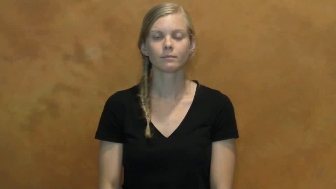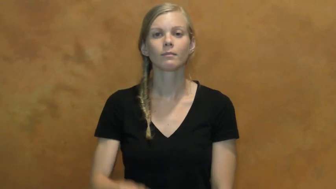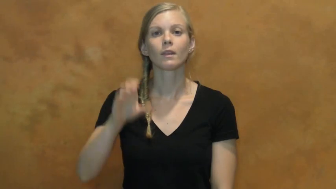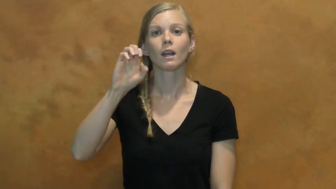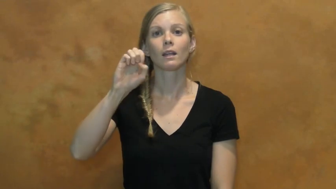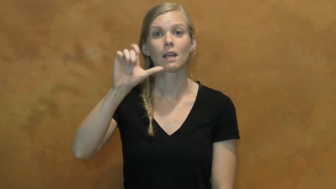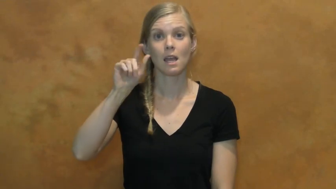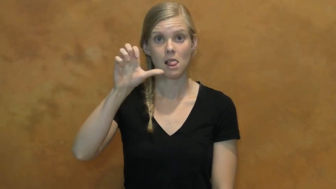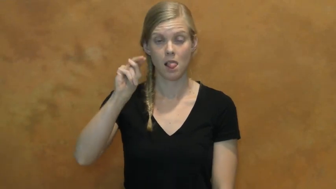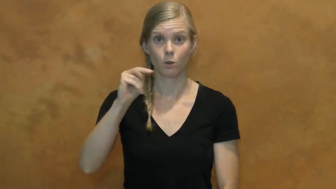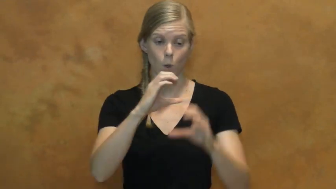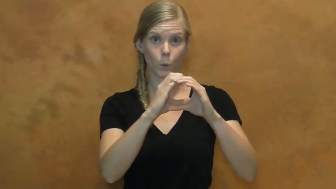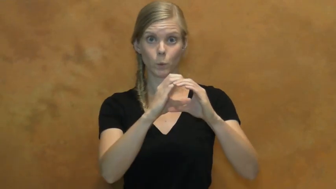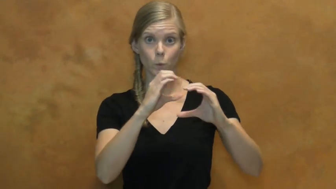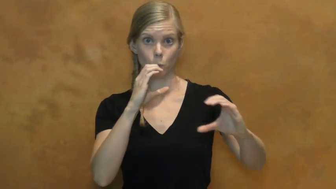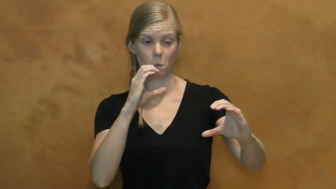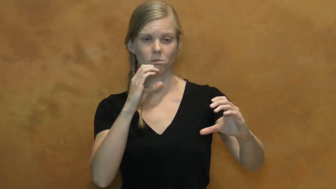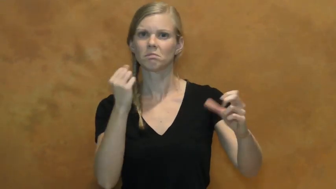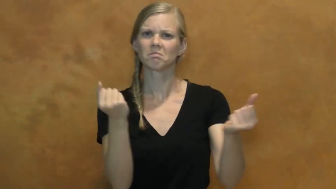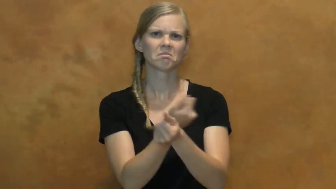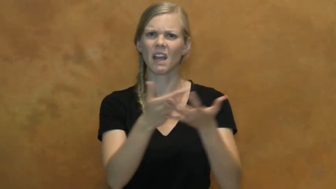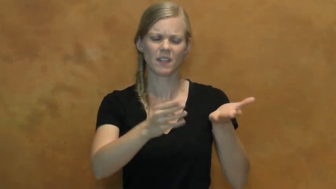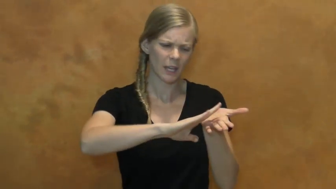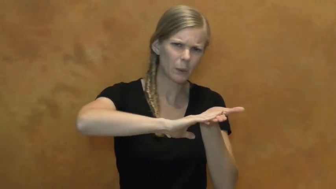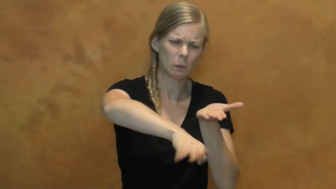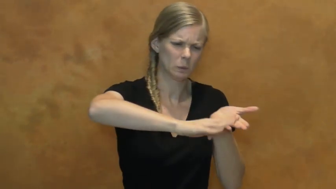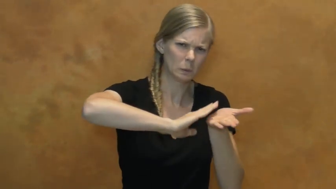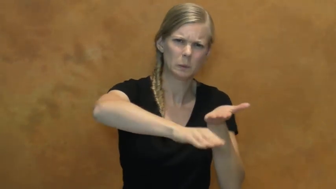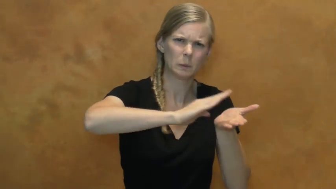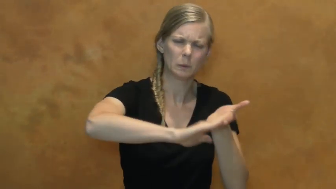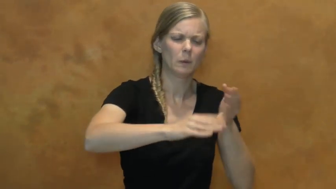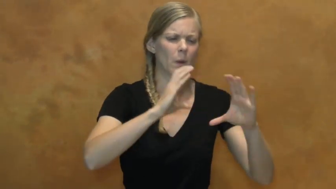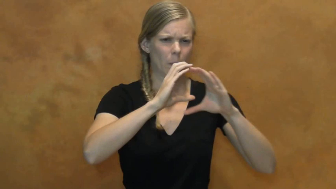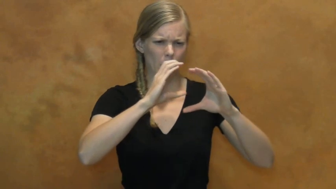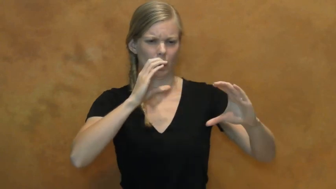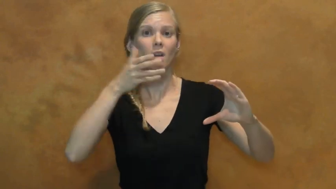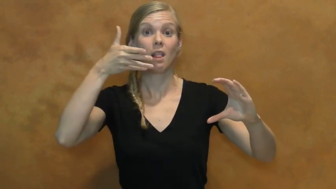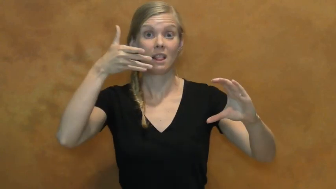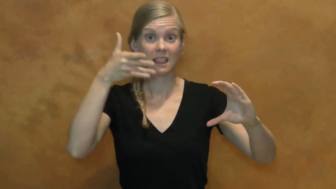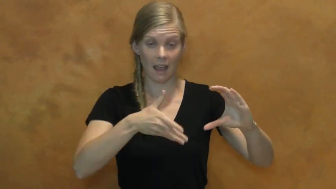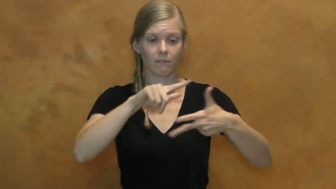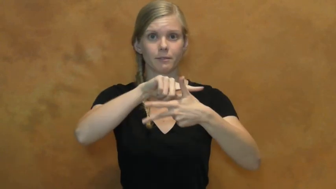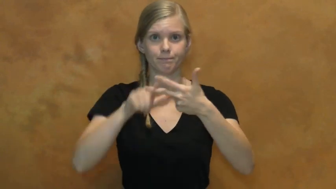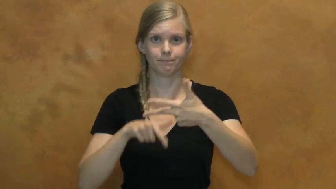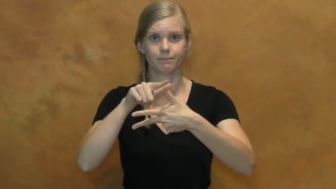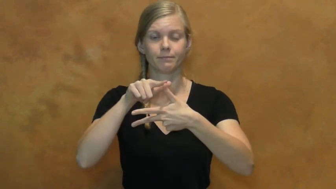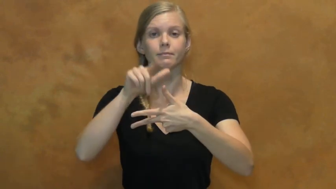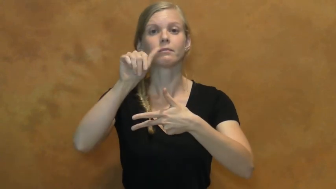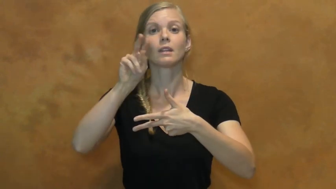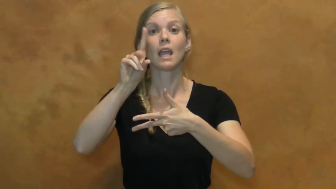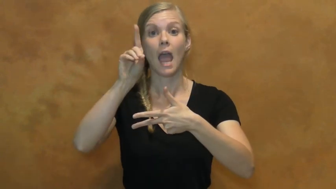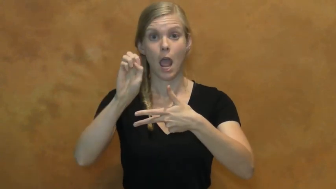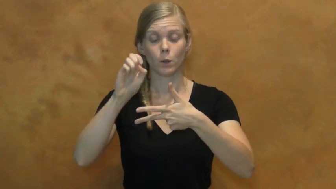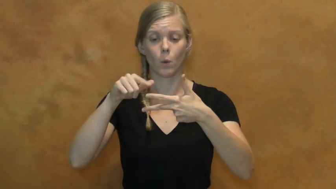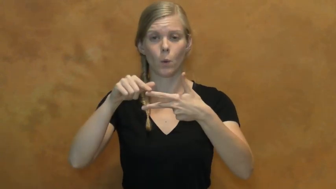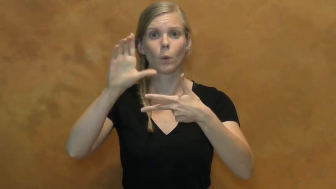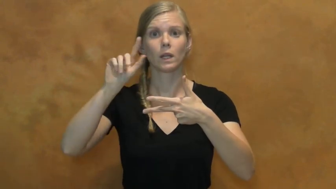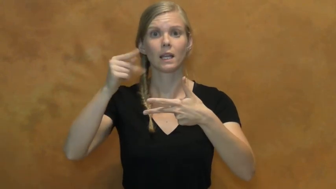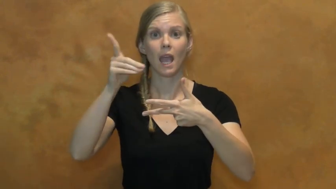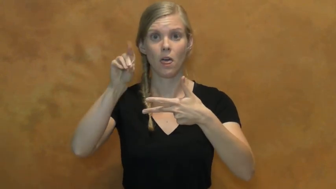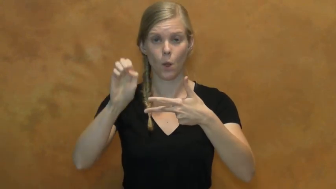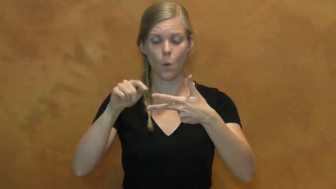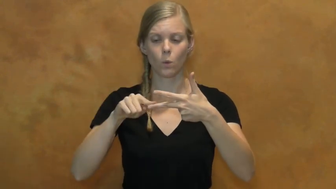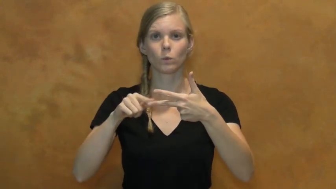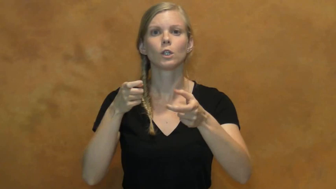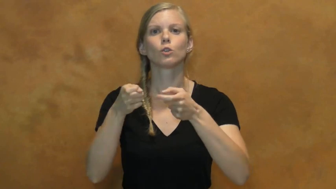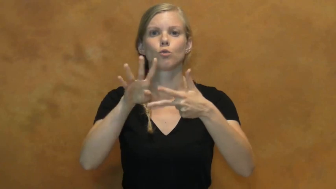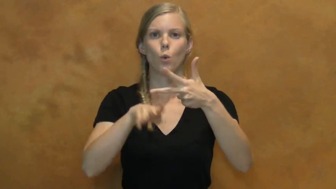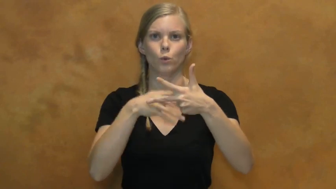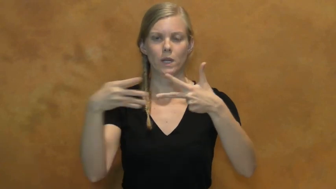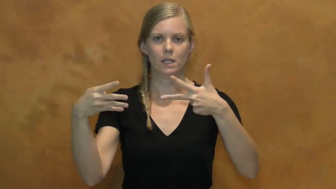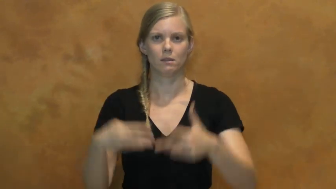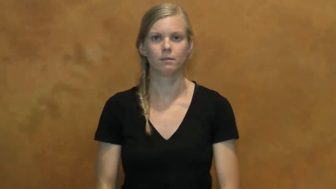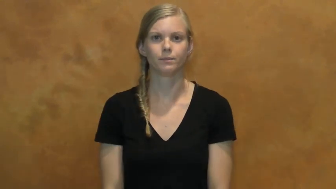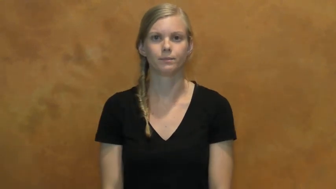triode